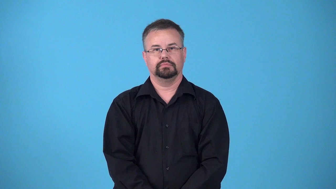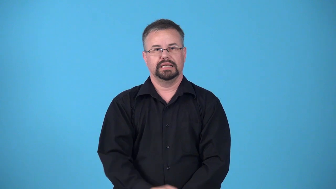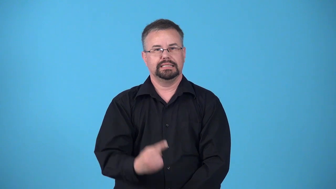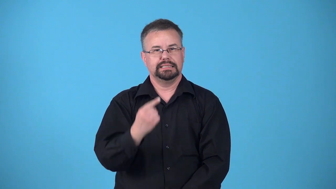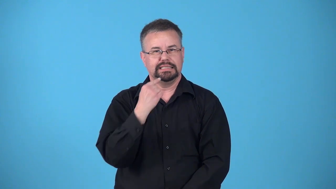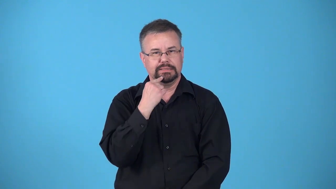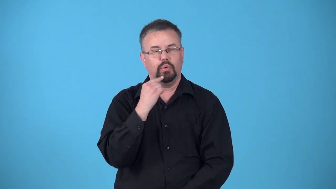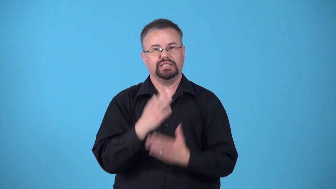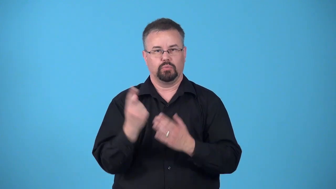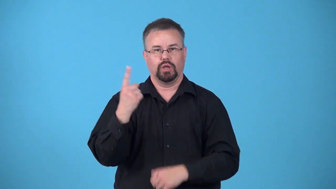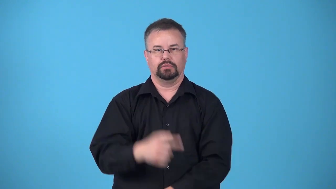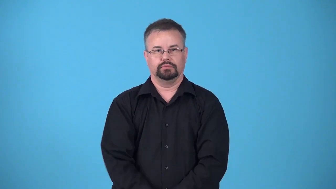knock the pins from under someone